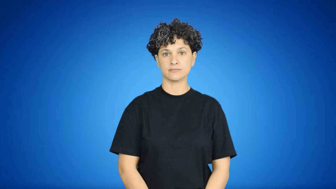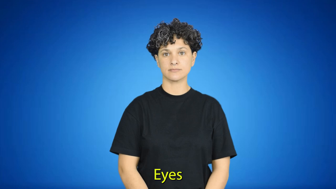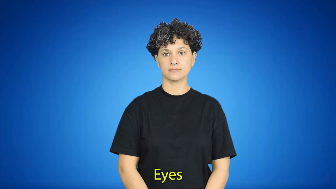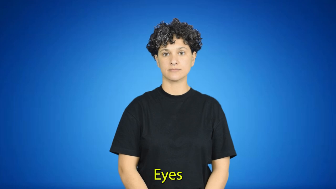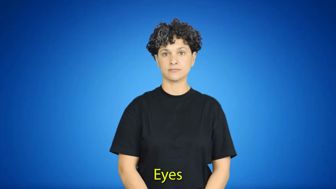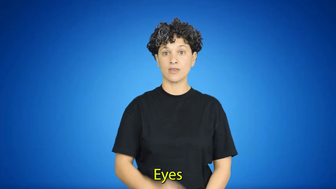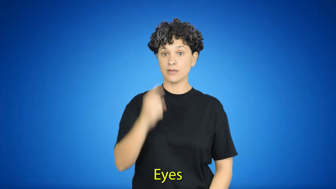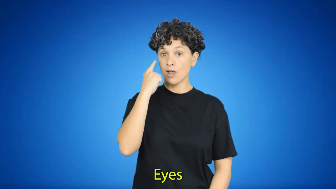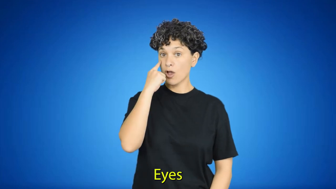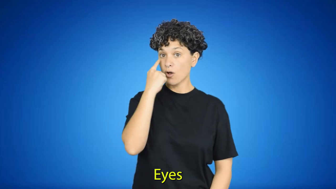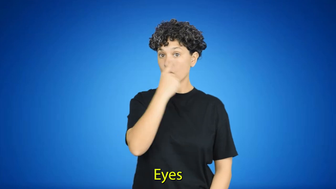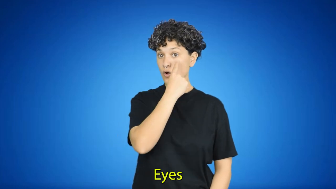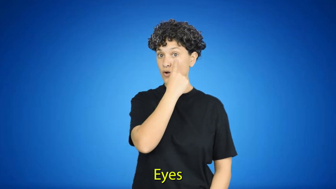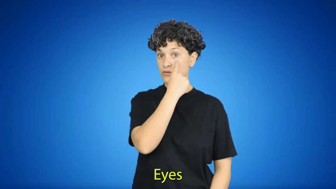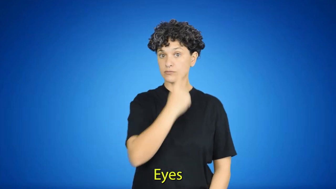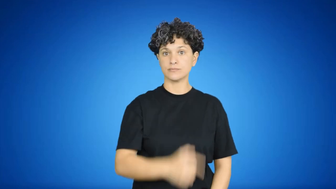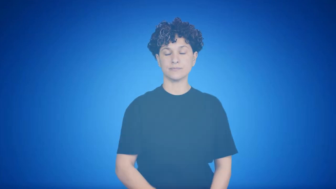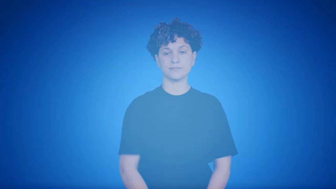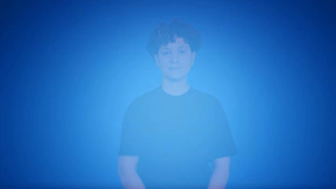Eyes